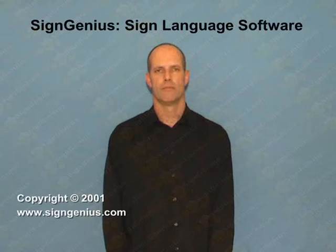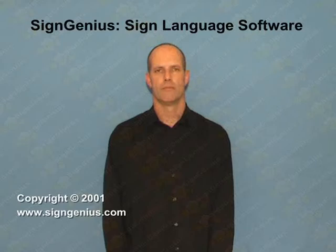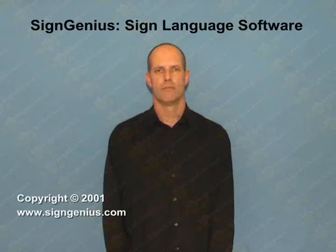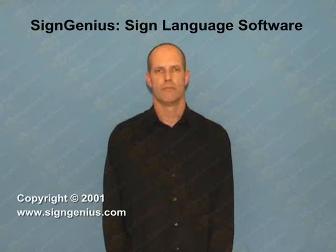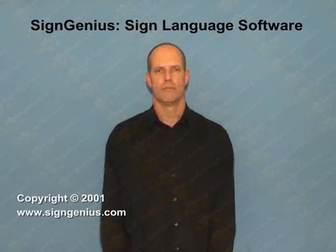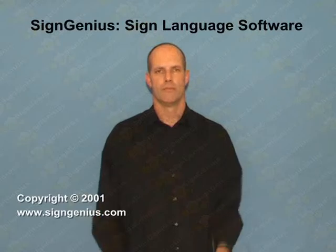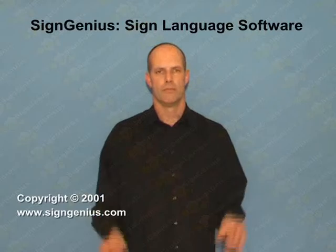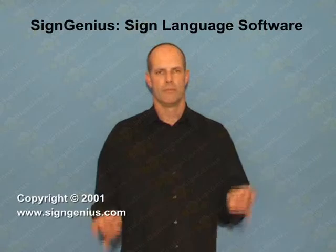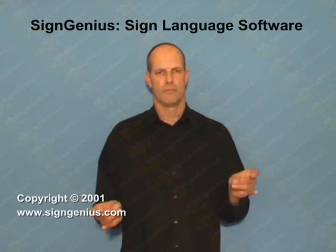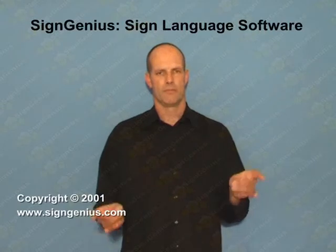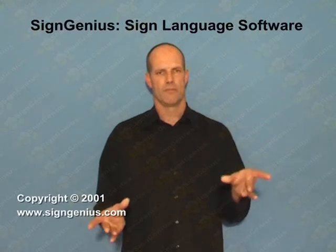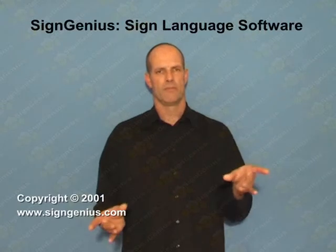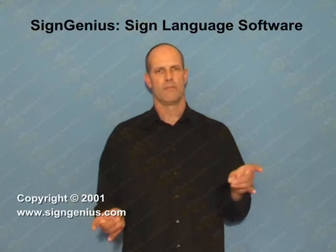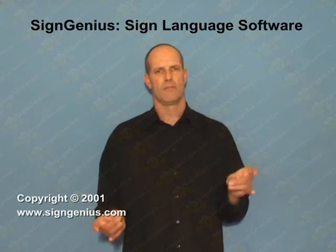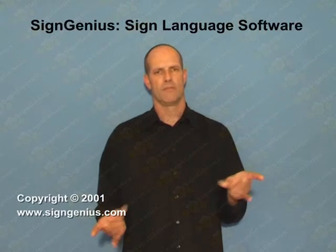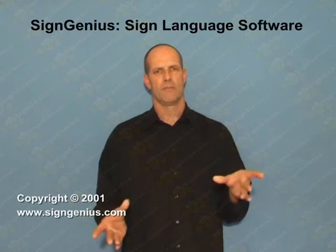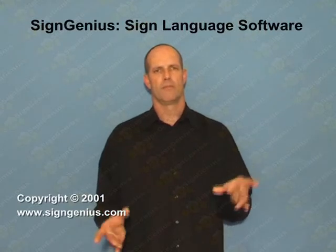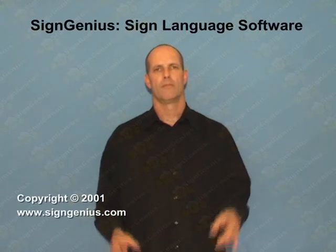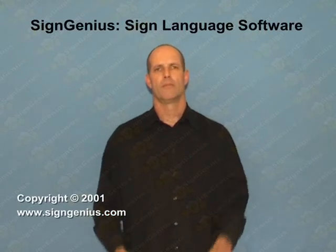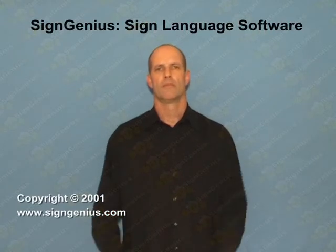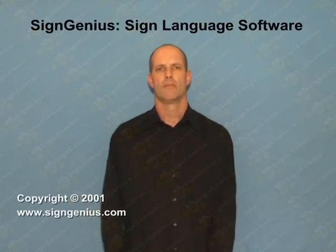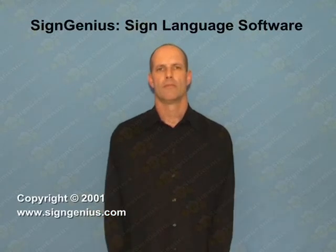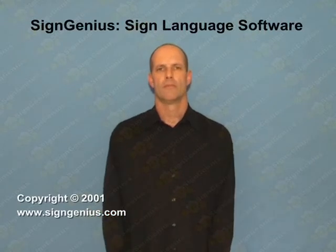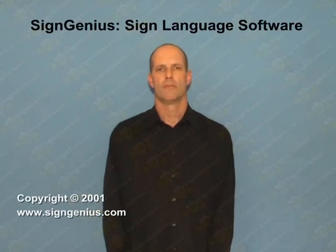STICKY